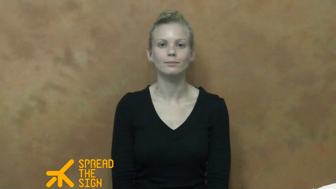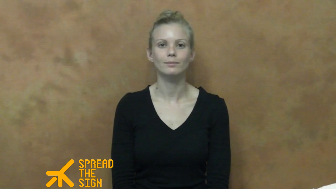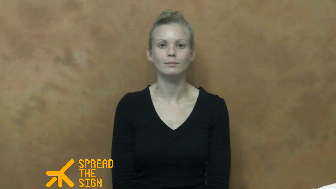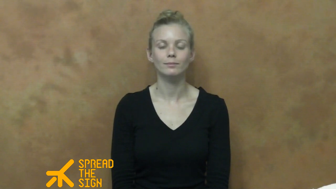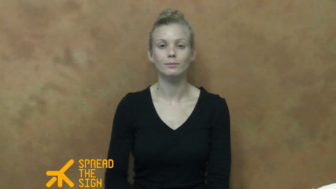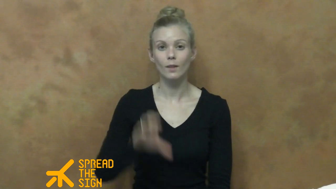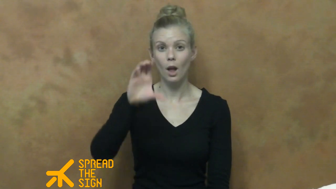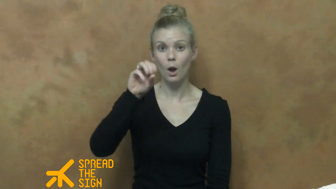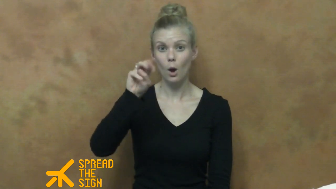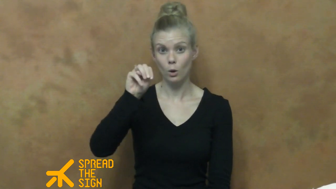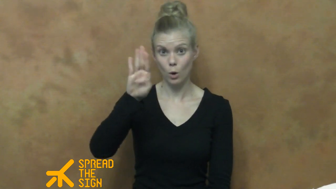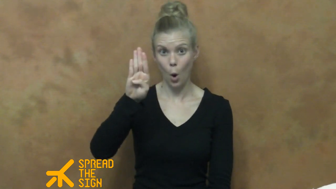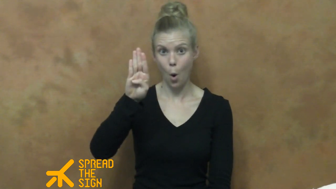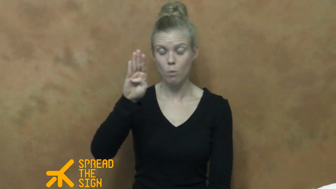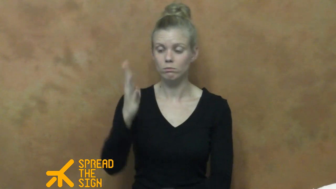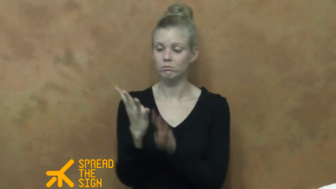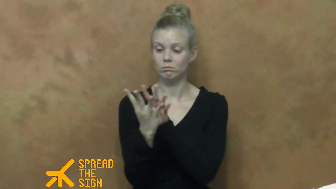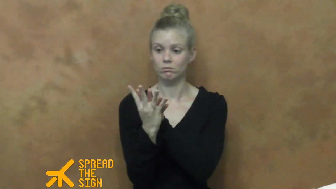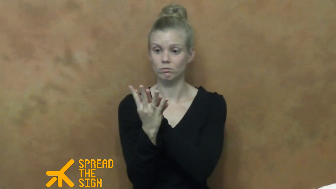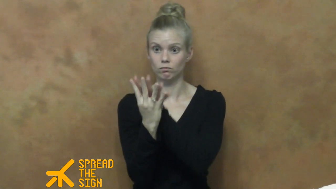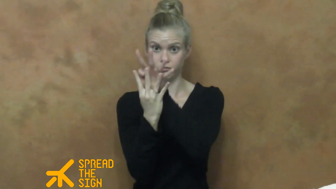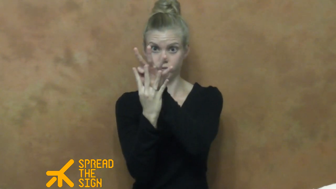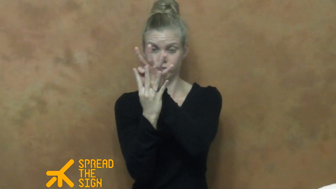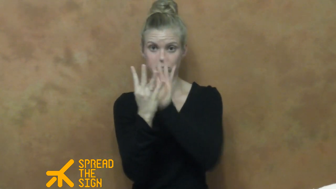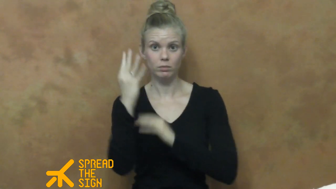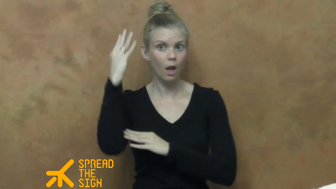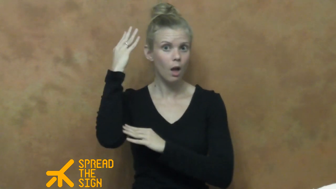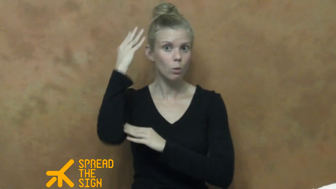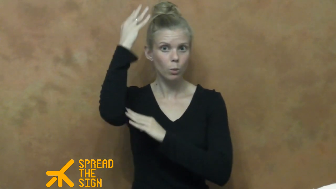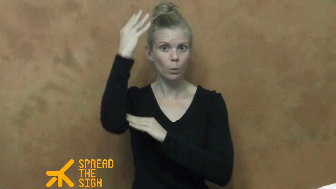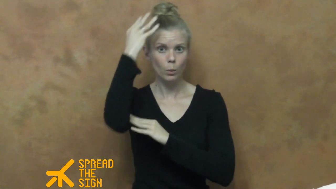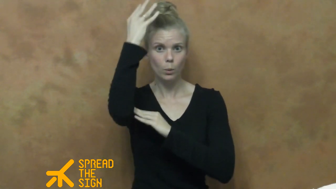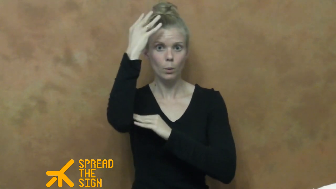pick-comb